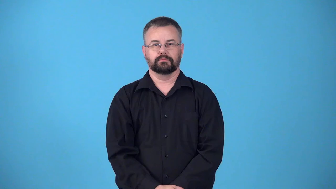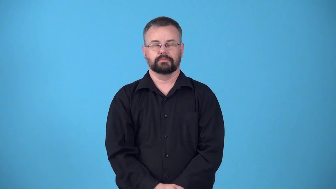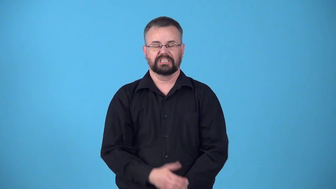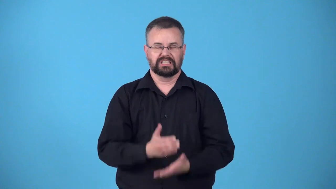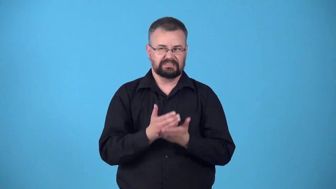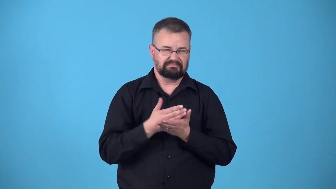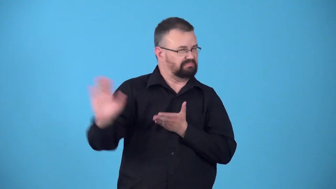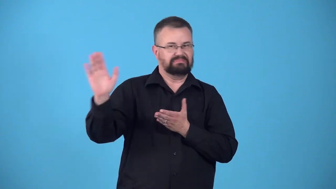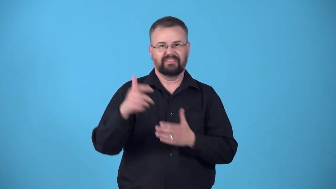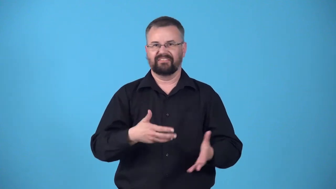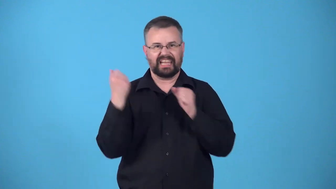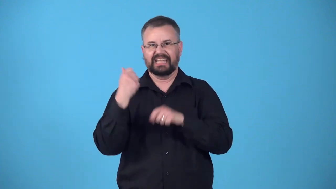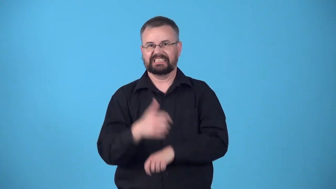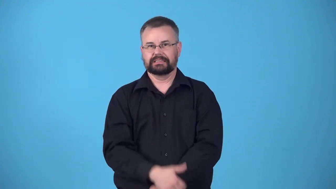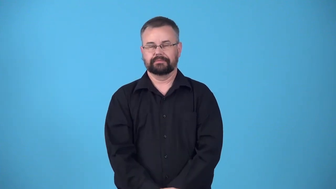dropped like a hot potato